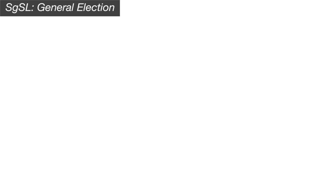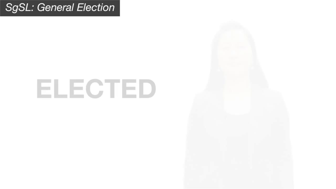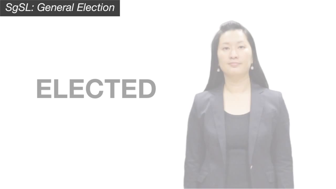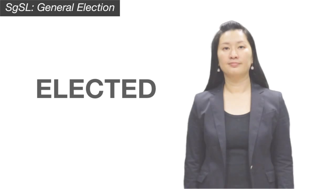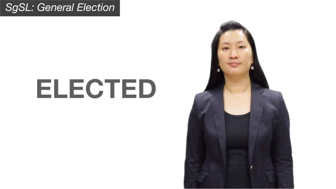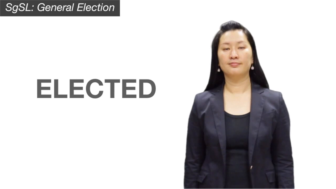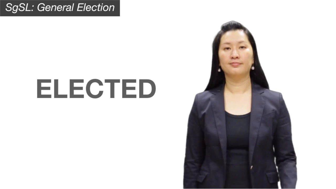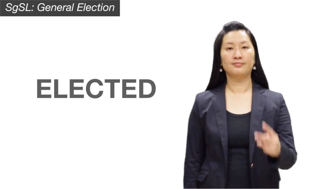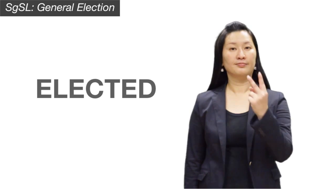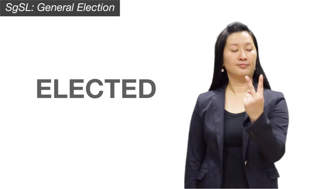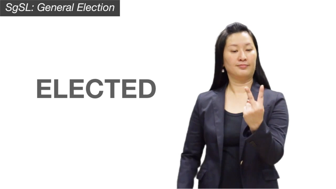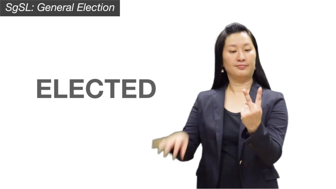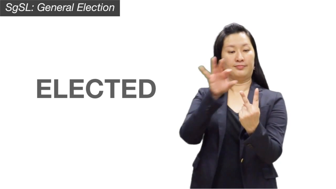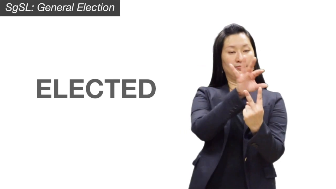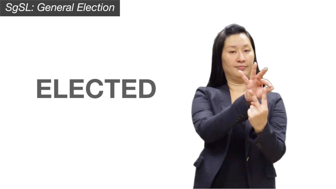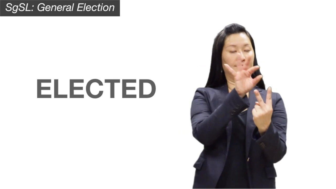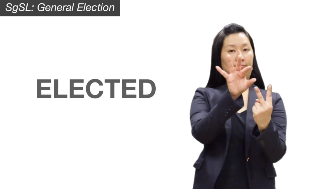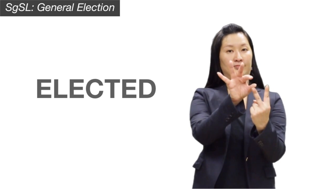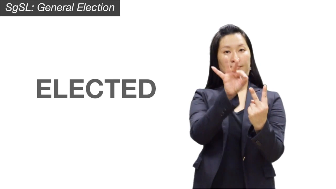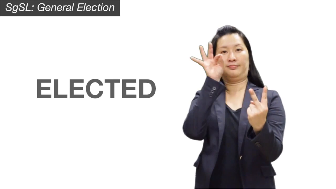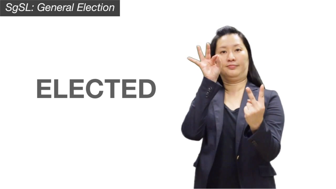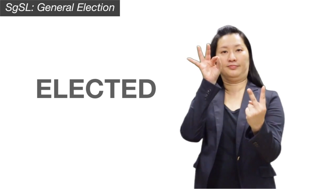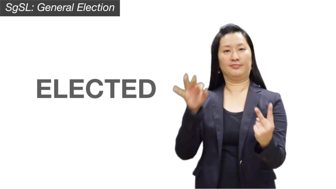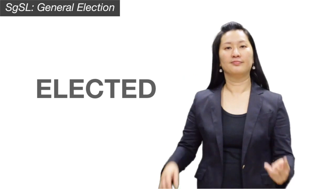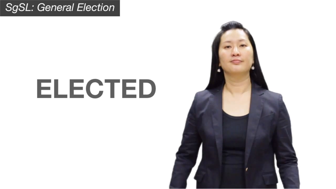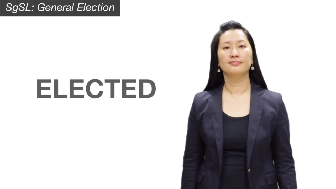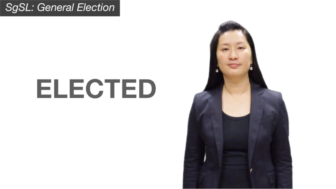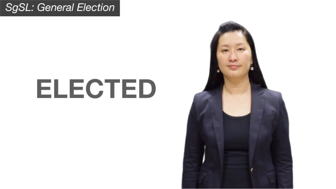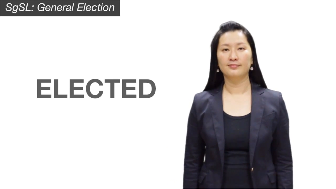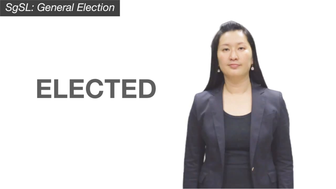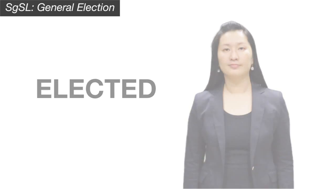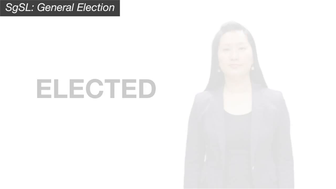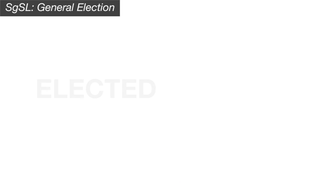Elected